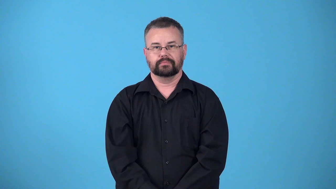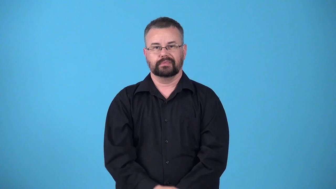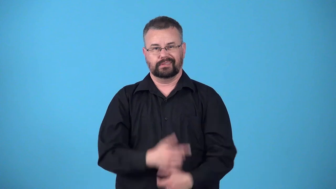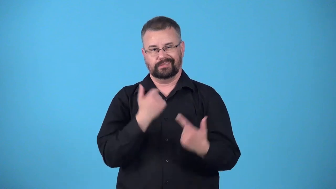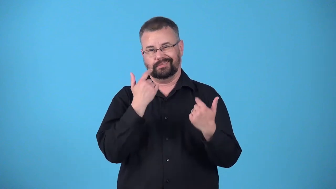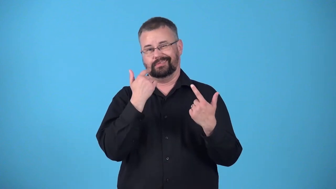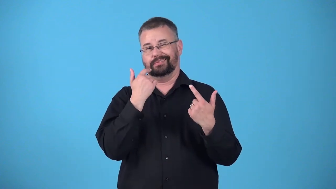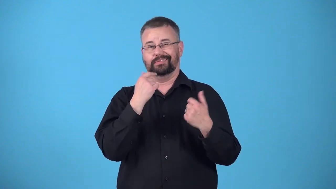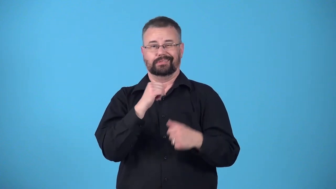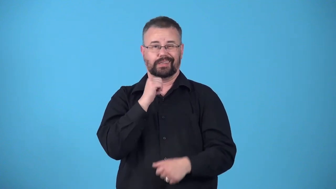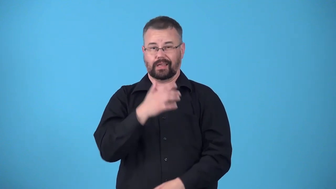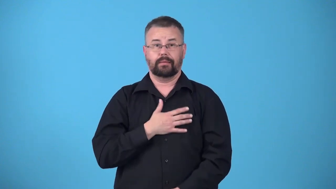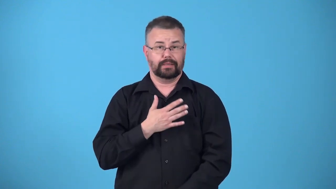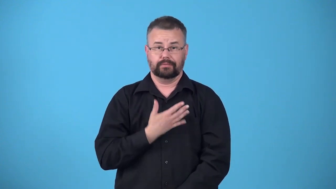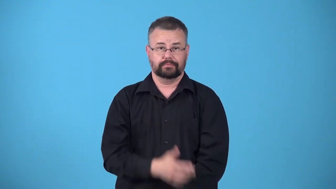brittle